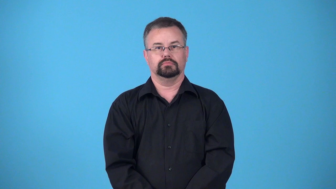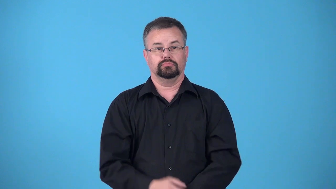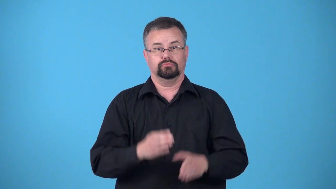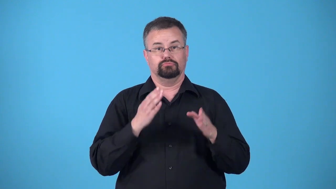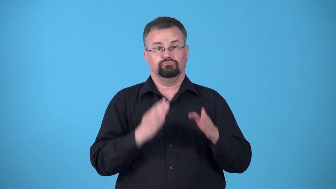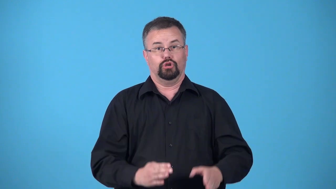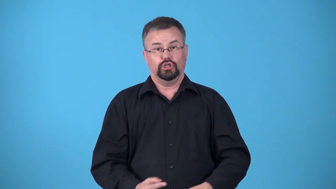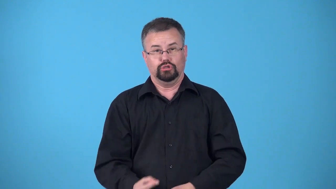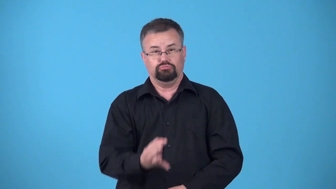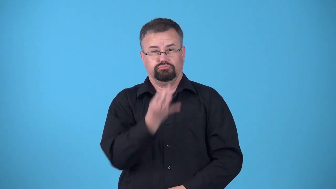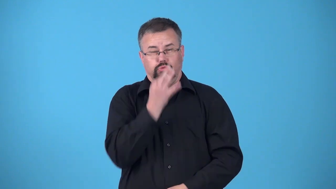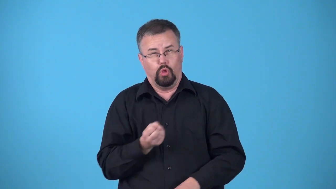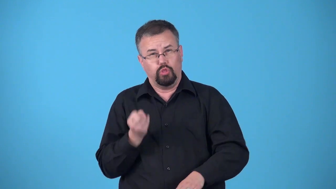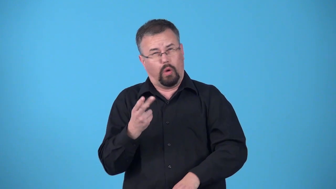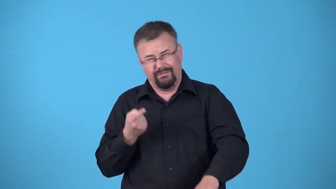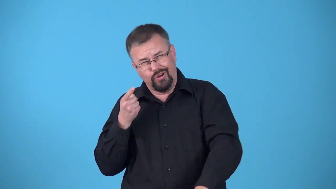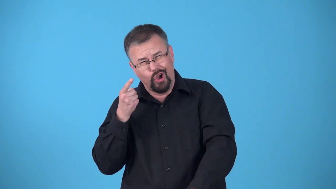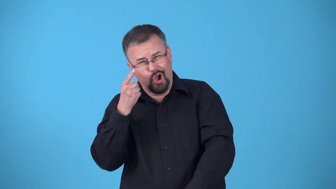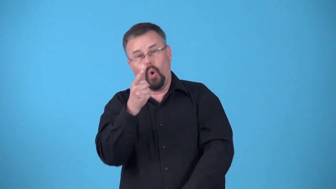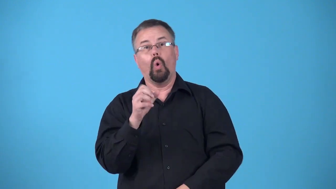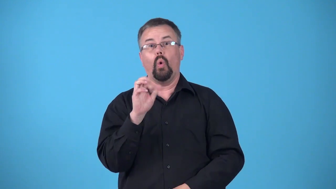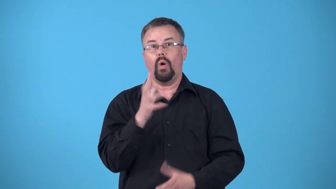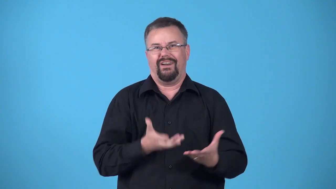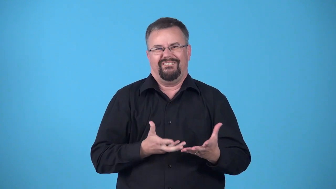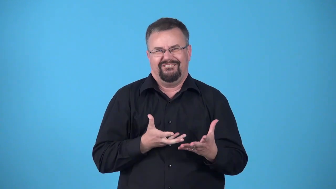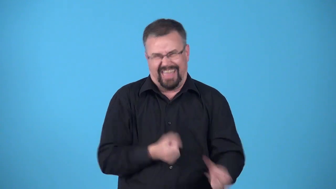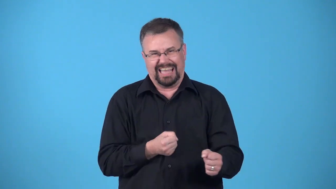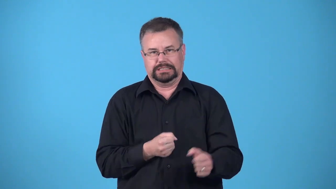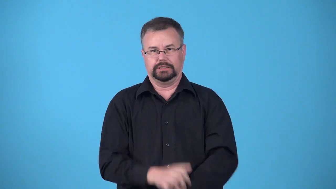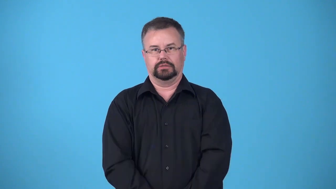rifle for an arm